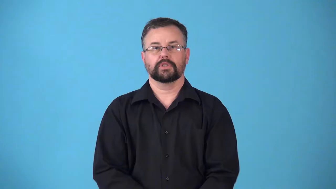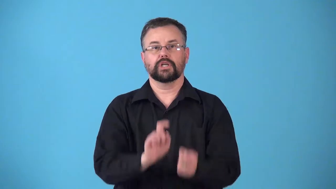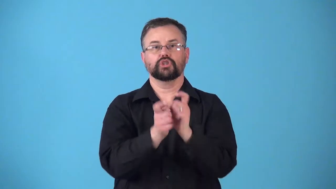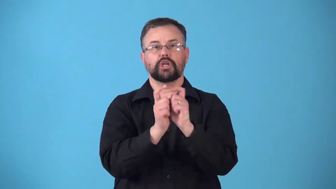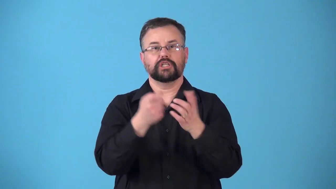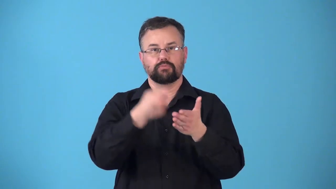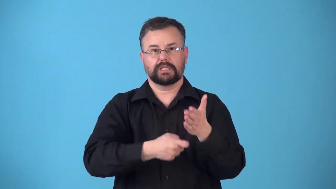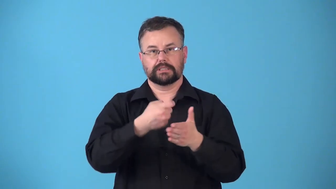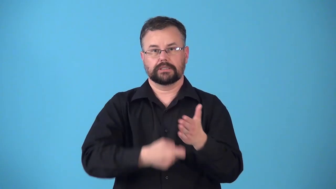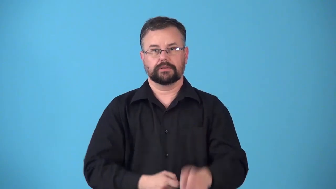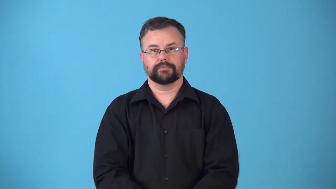reprice